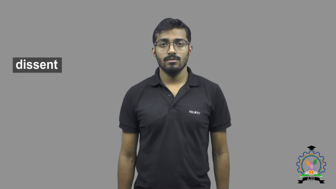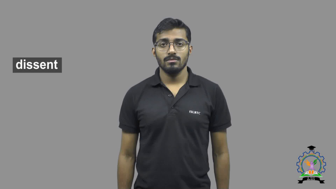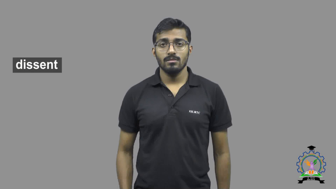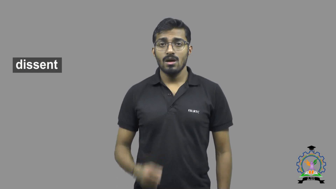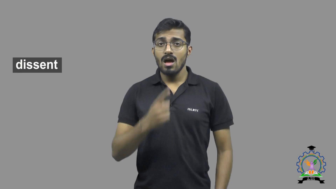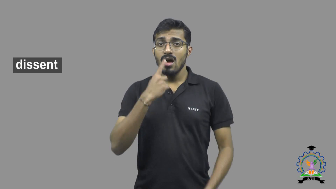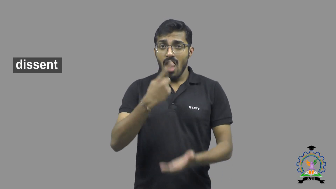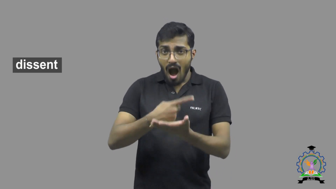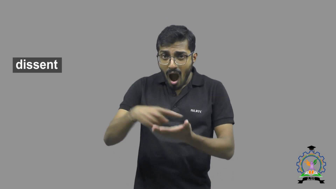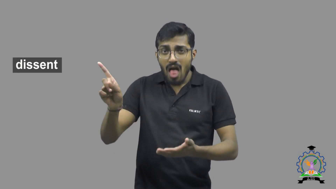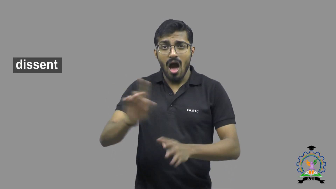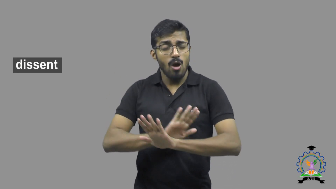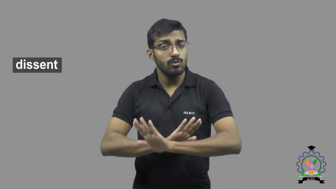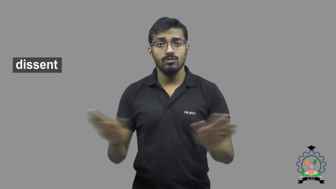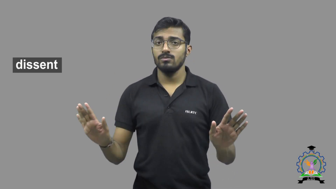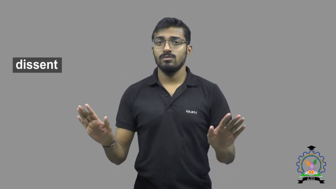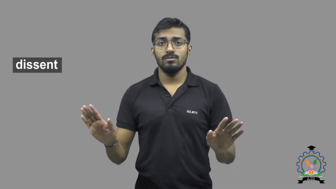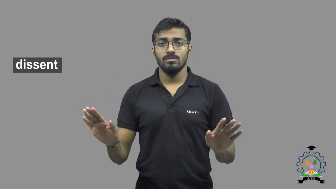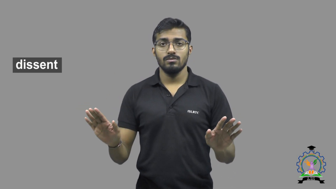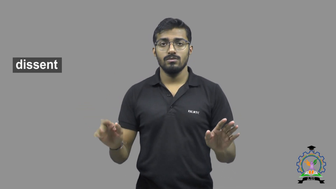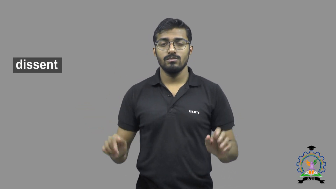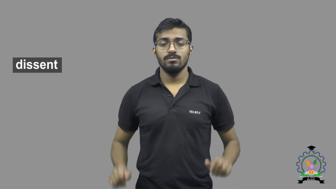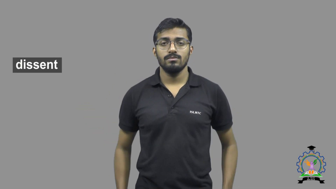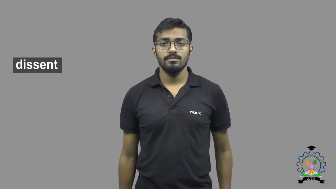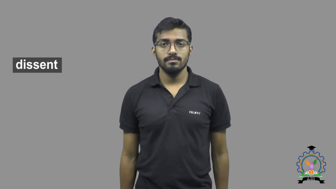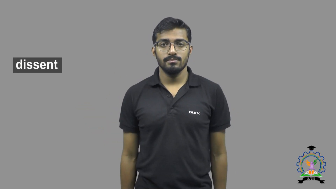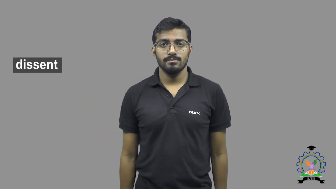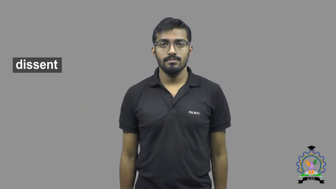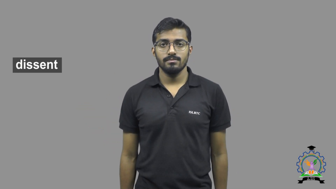Dissent